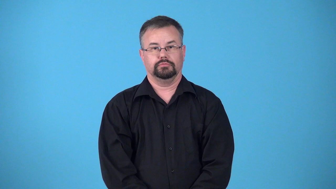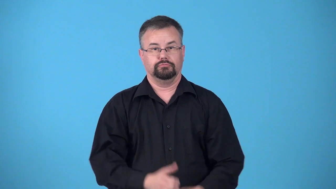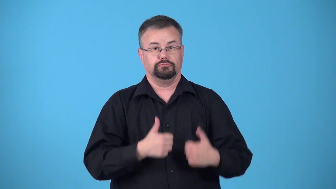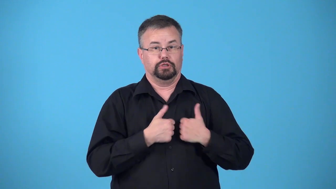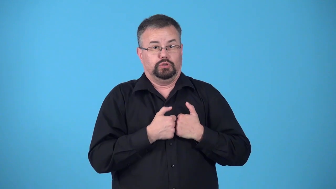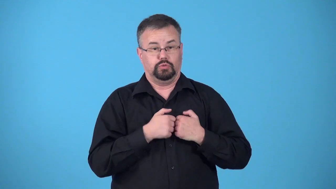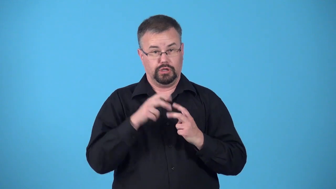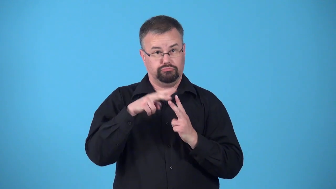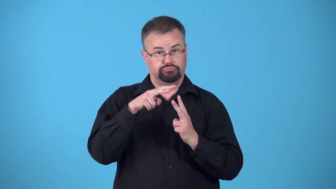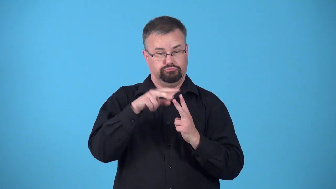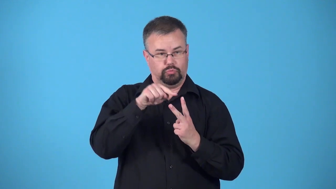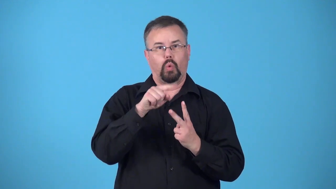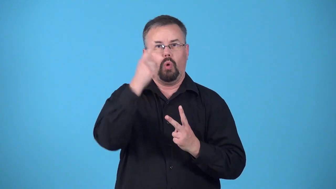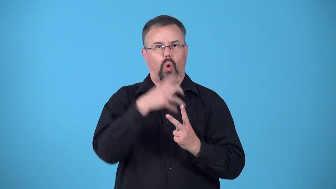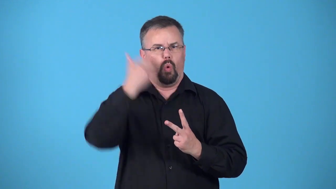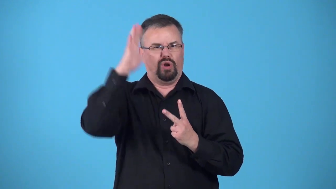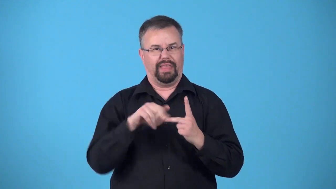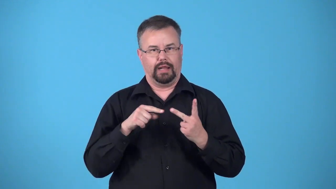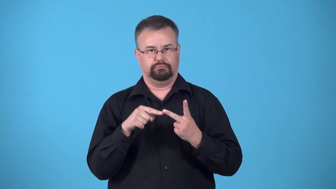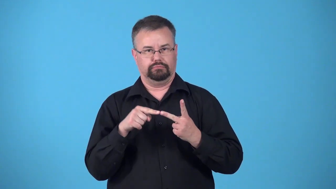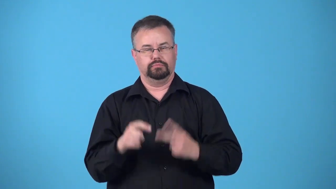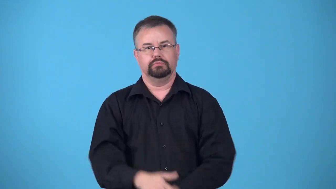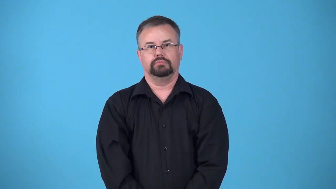may december romance